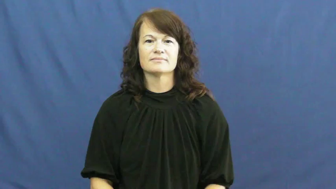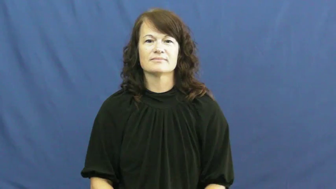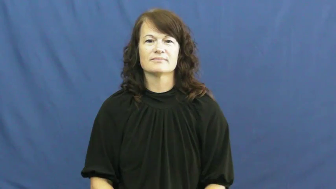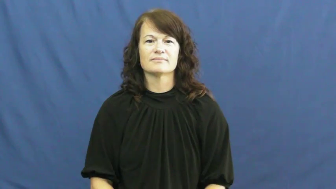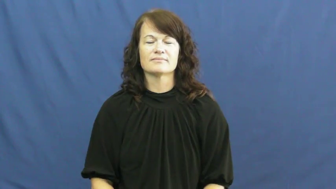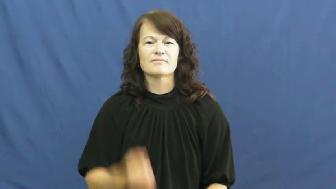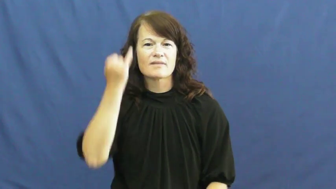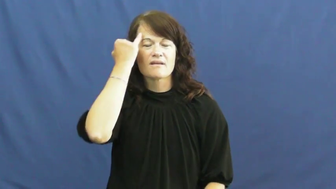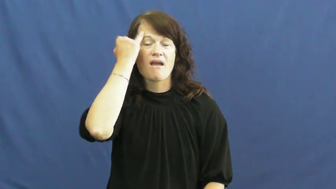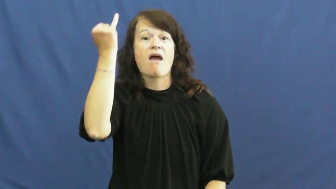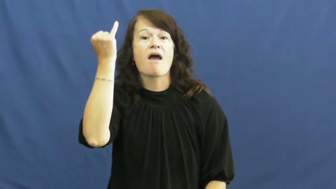brainstorm